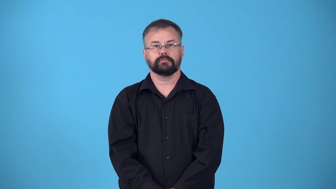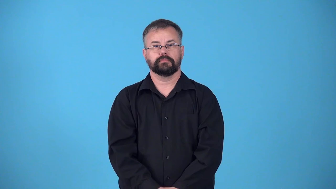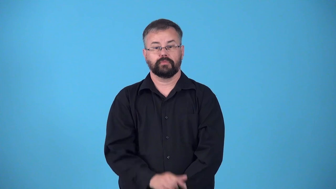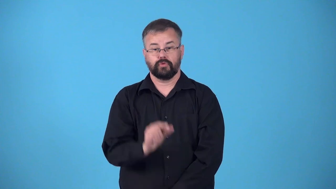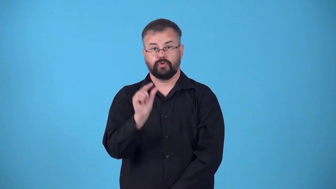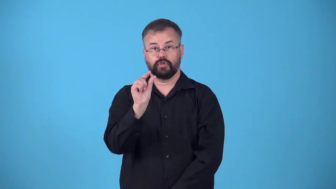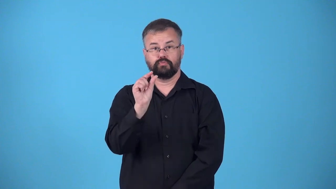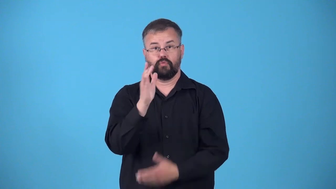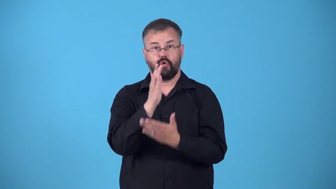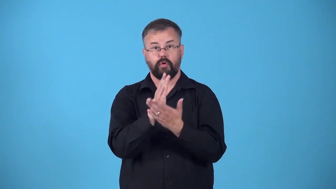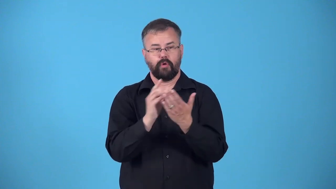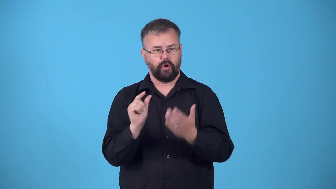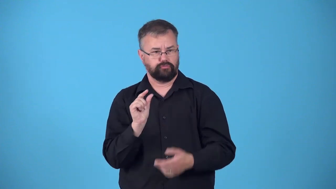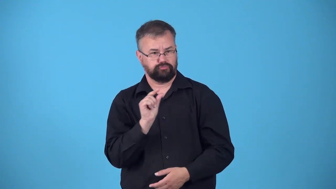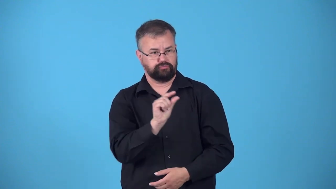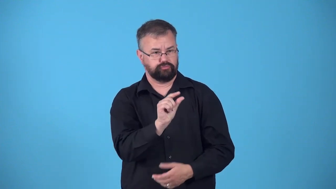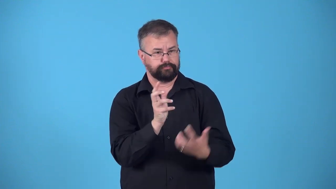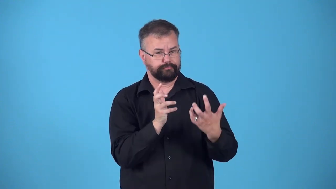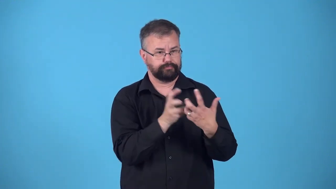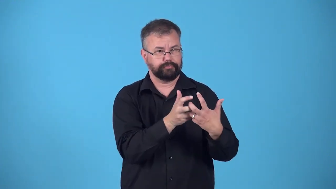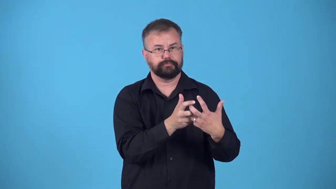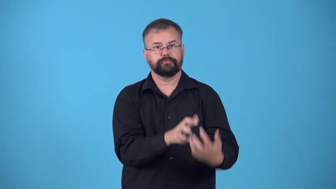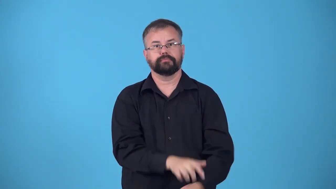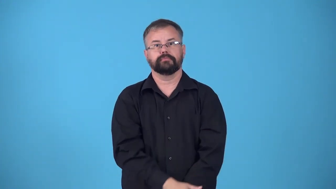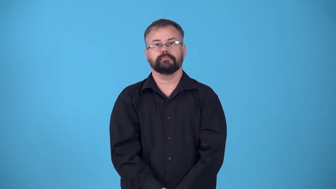fitting-part